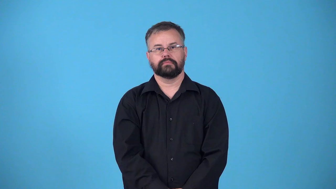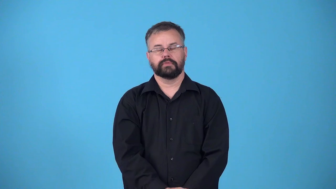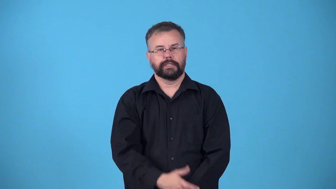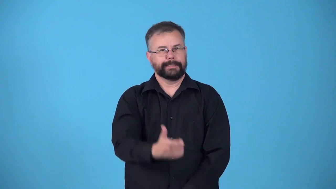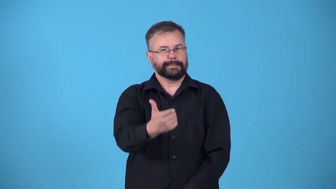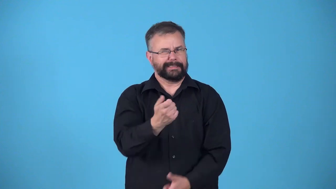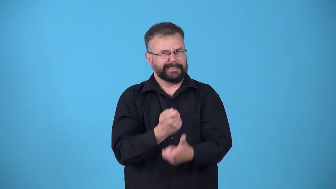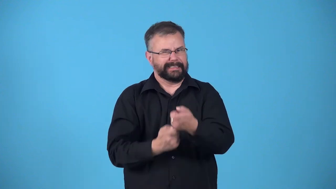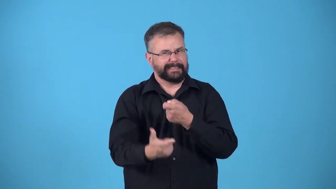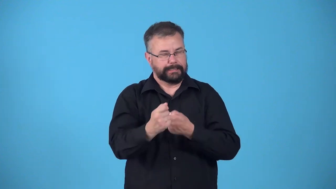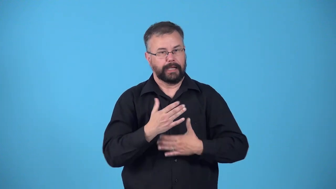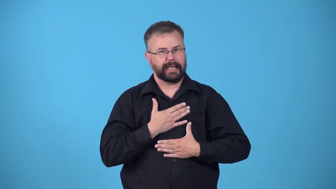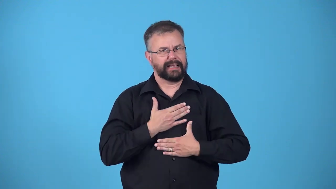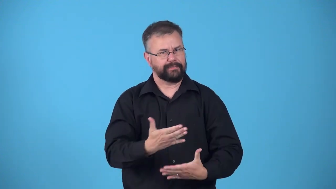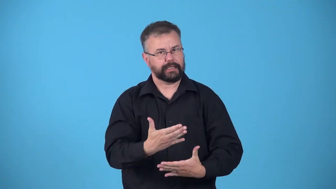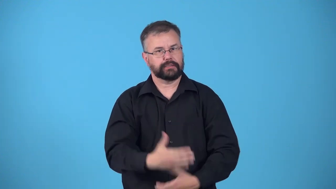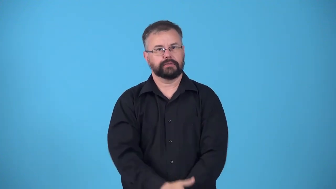get out of